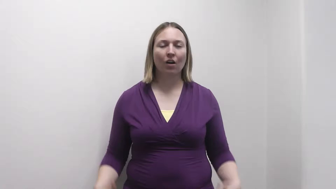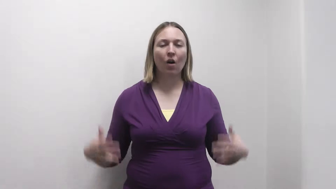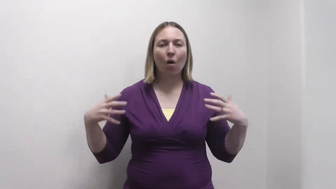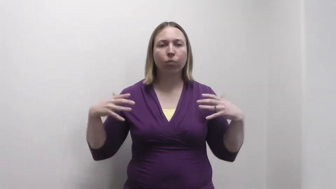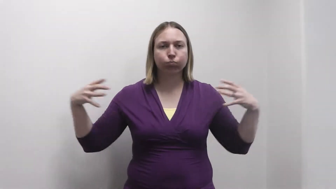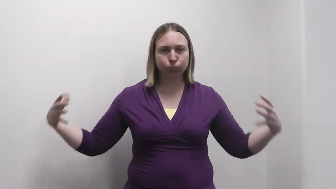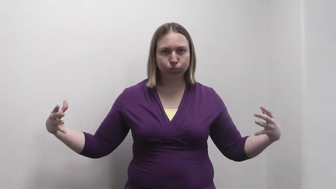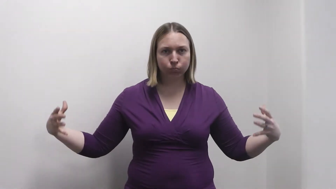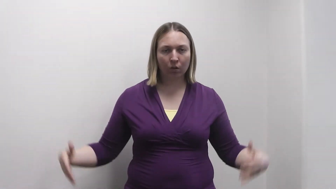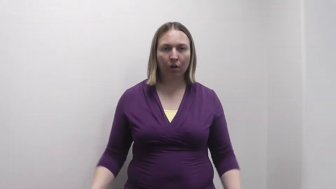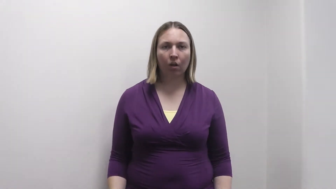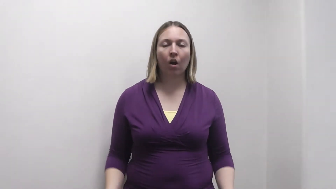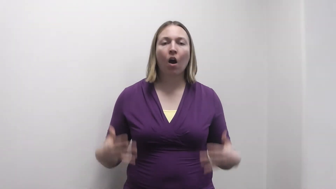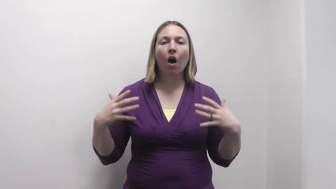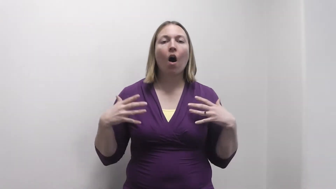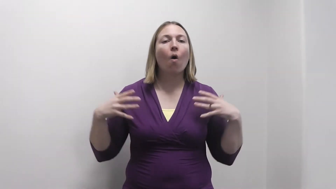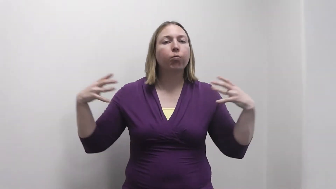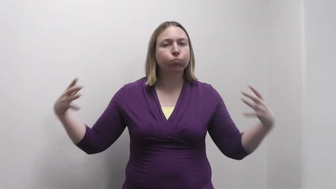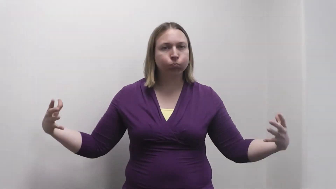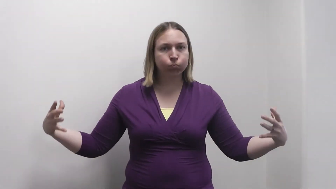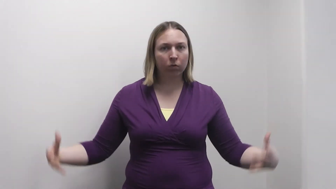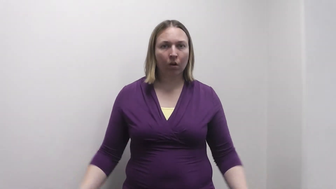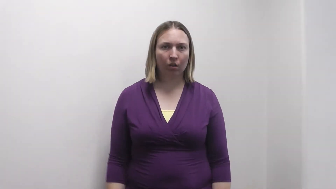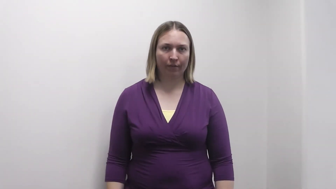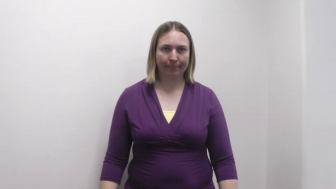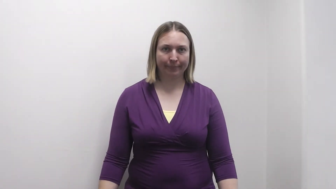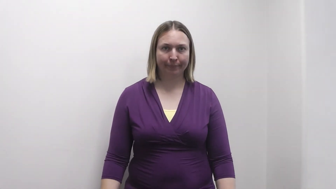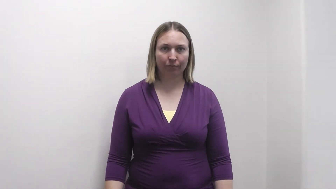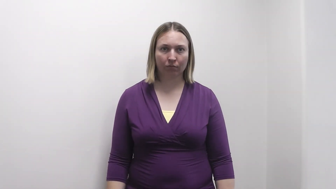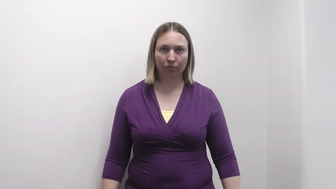FAT